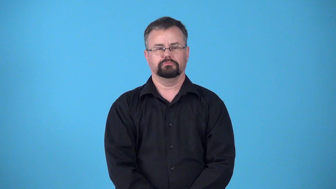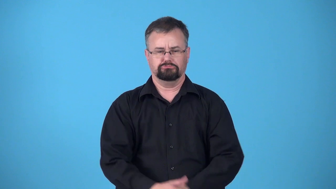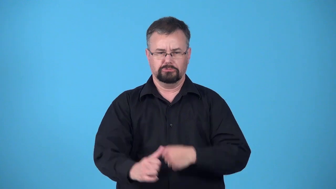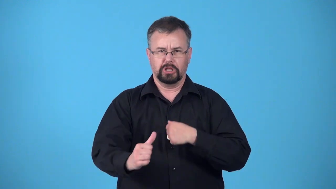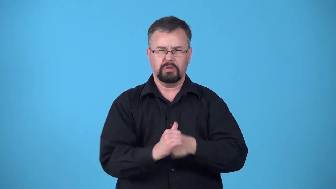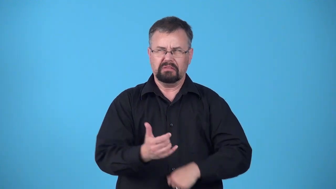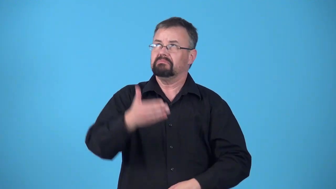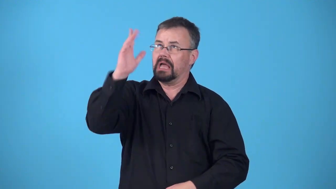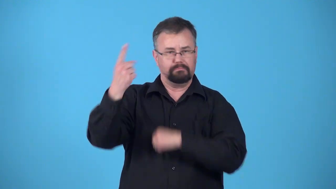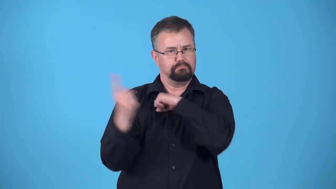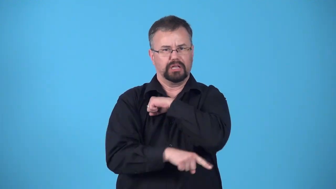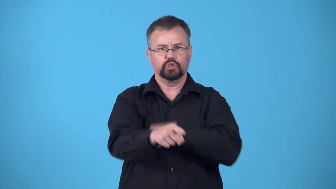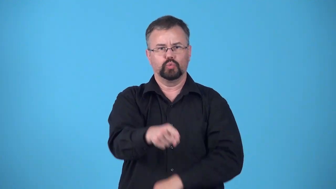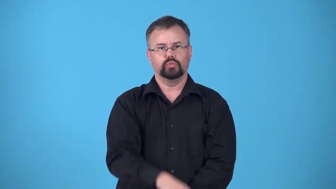commination